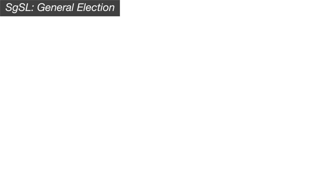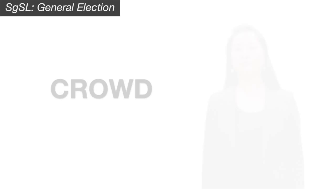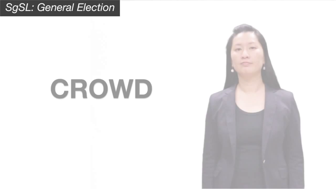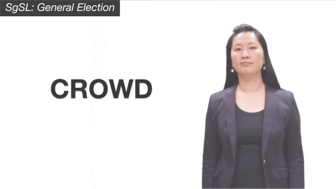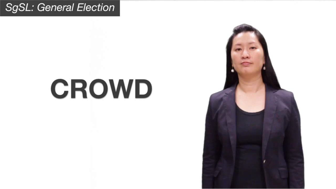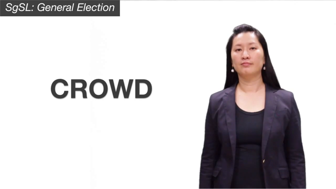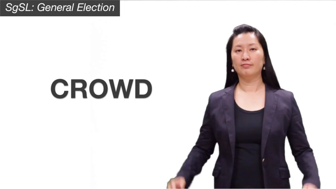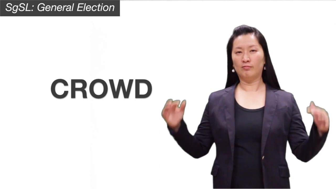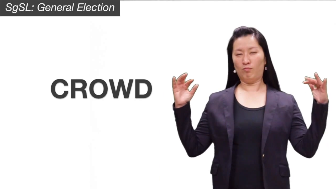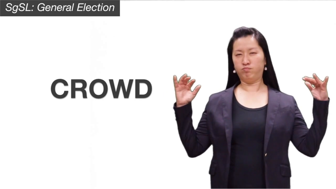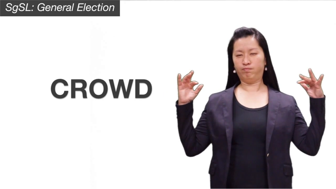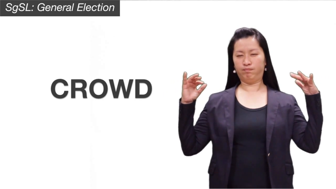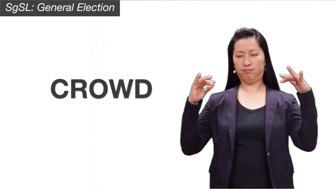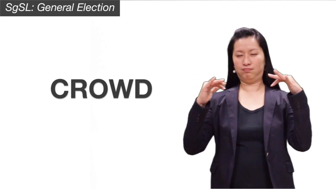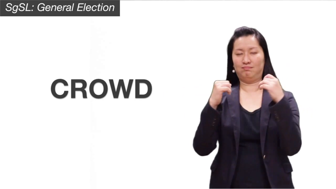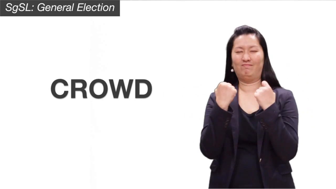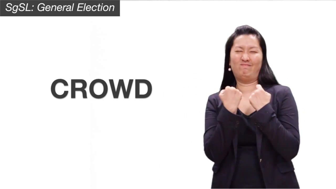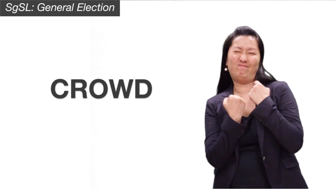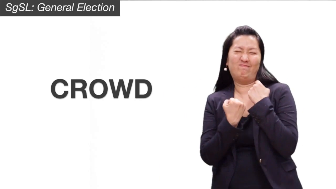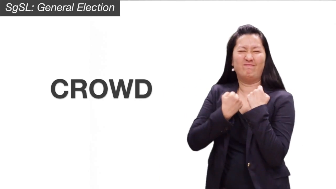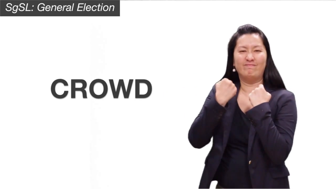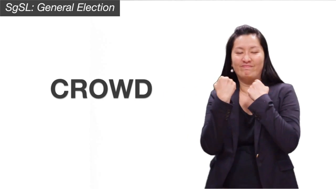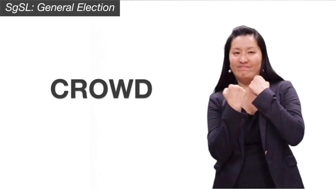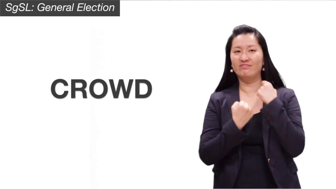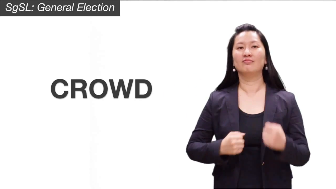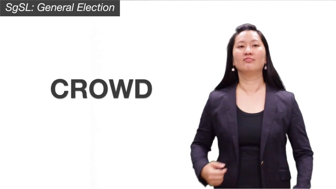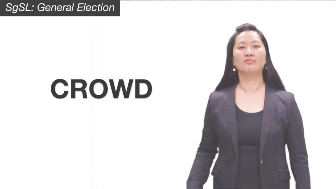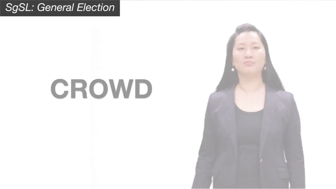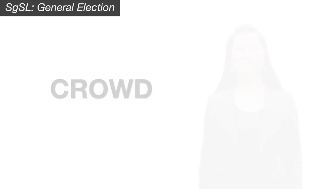Crowd